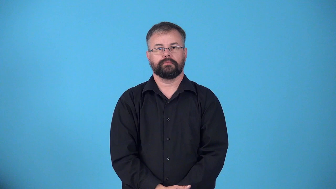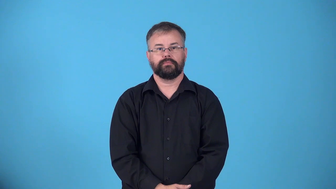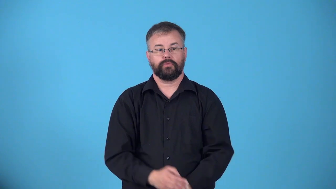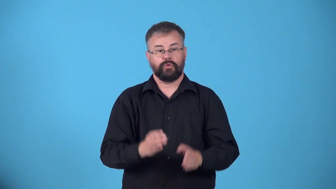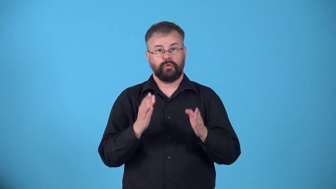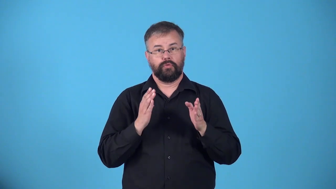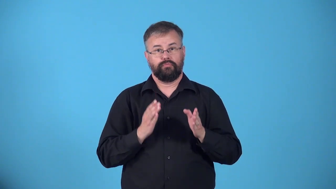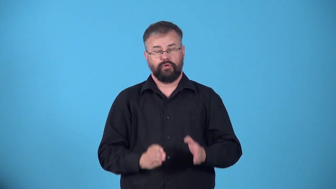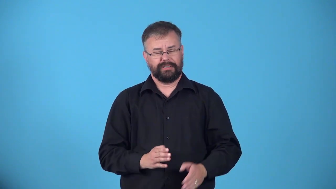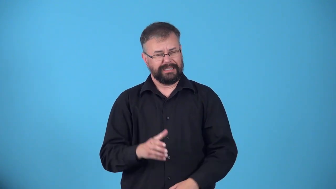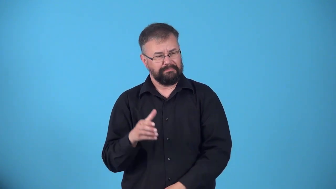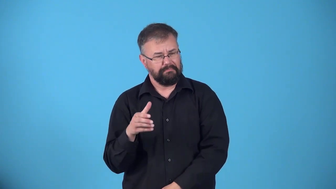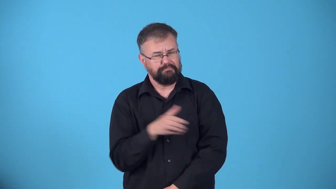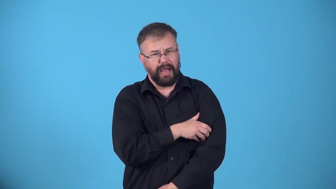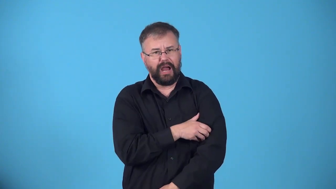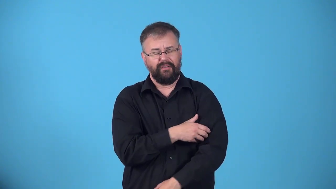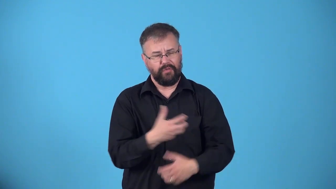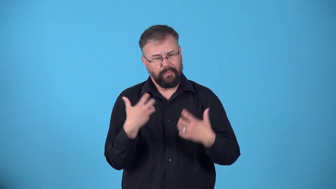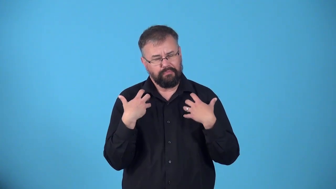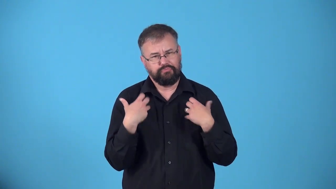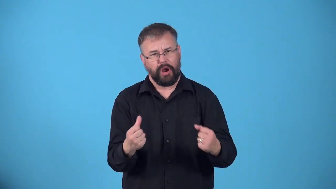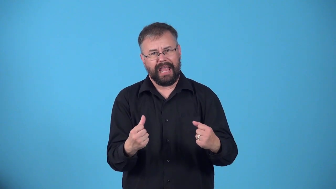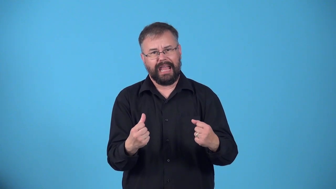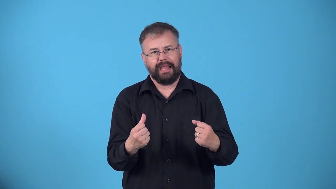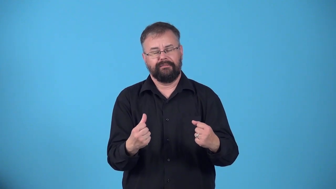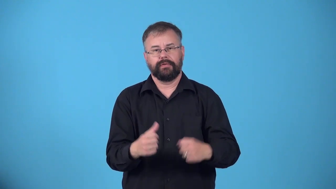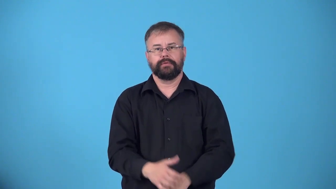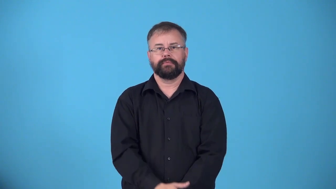lion